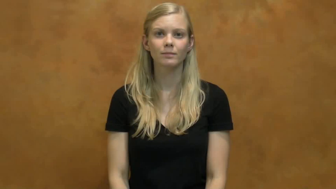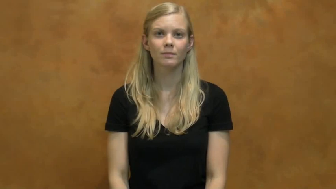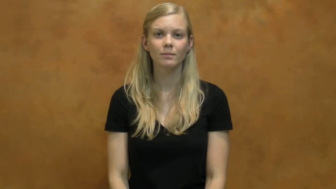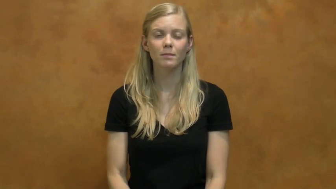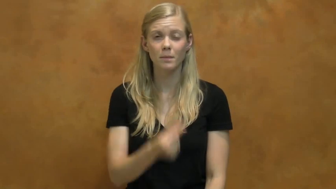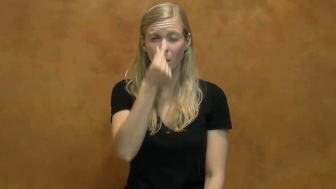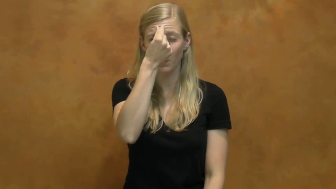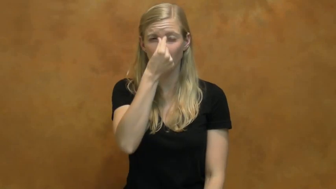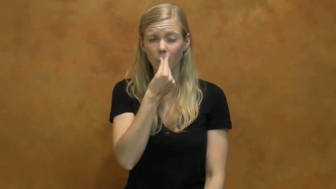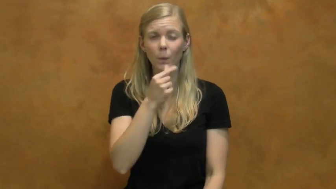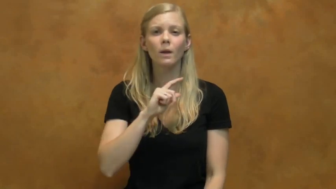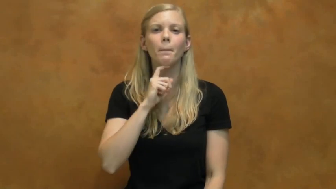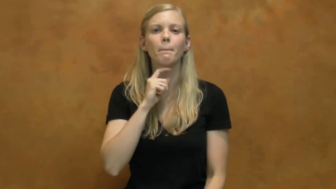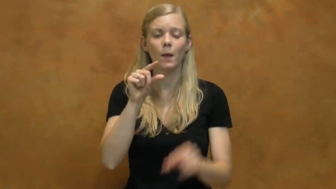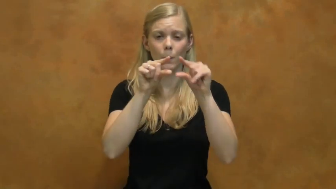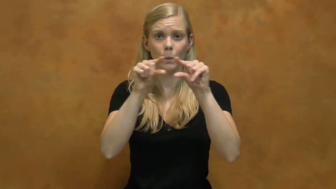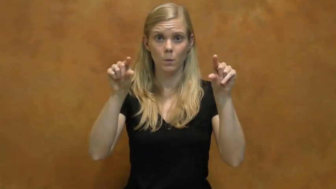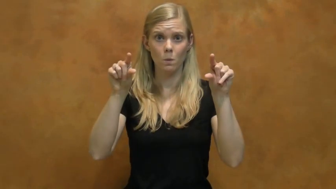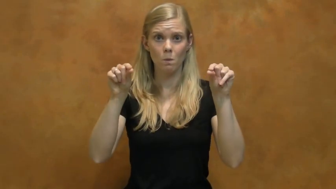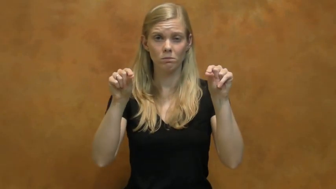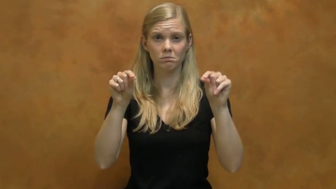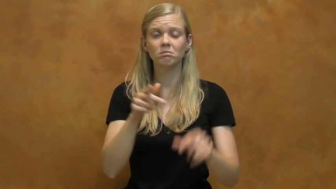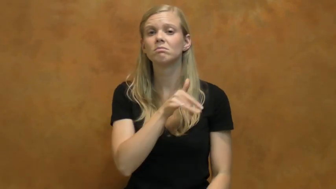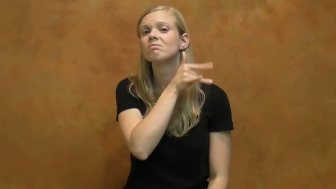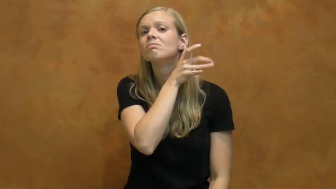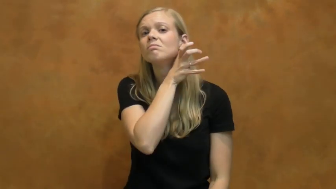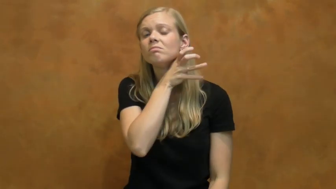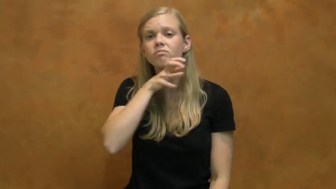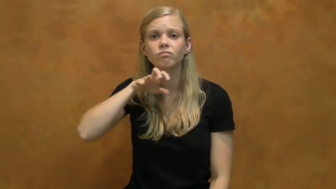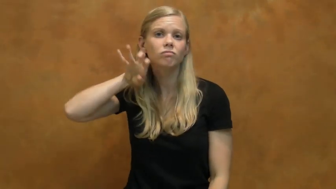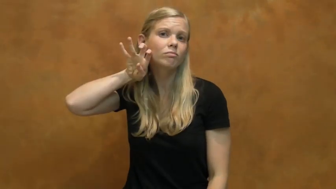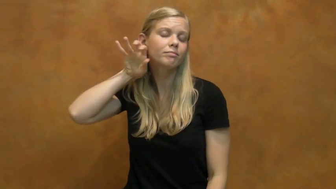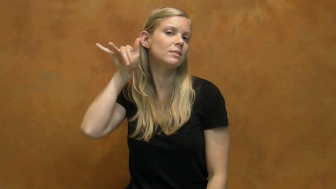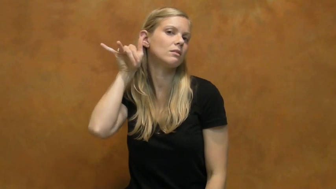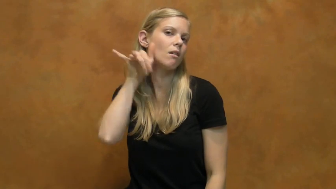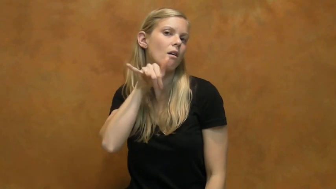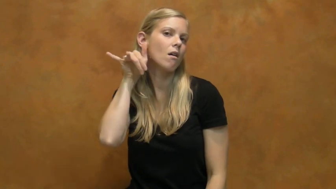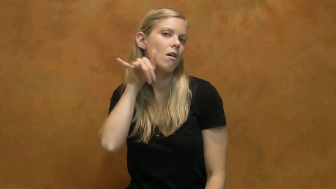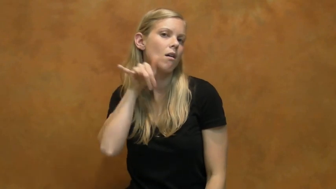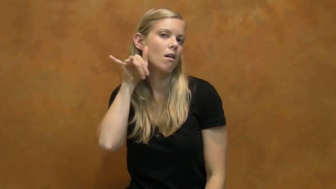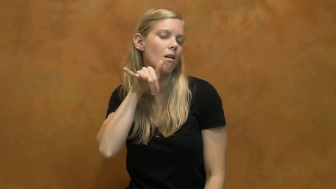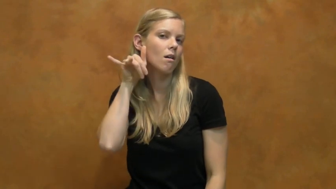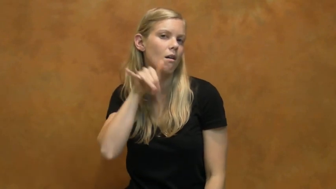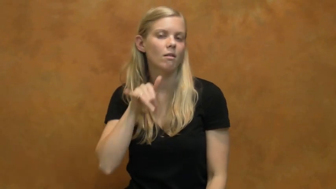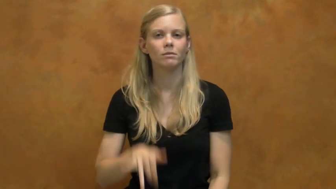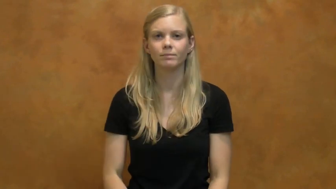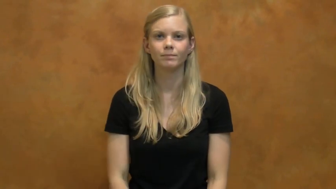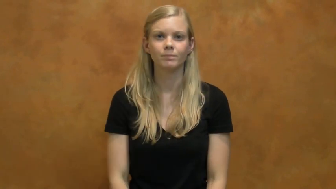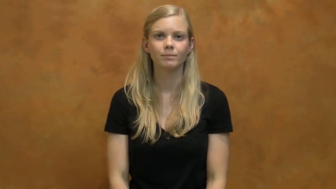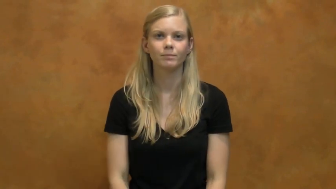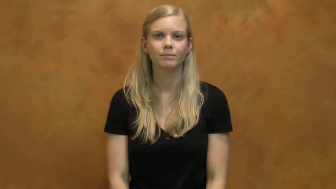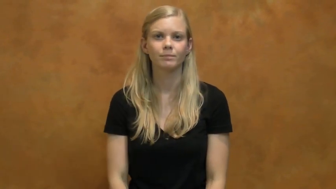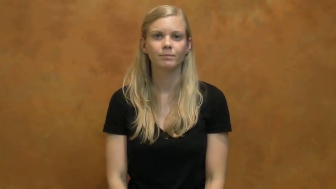razor